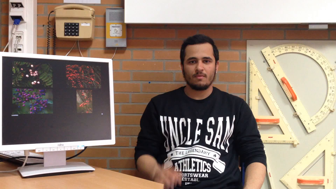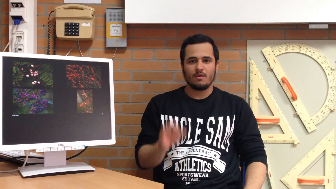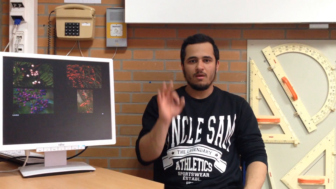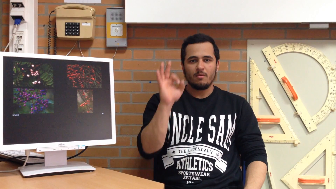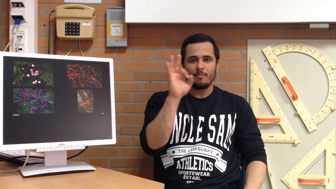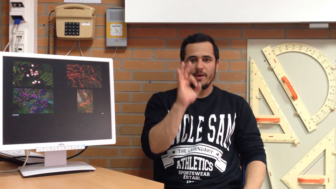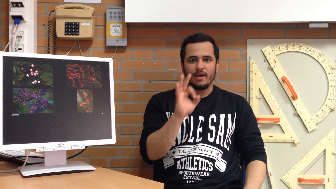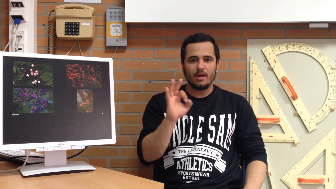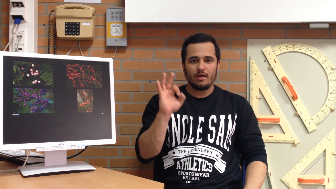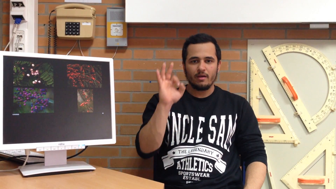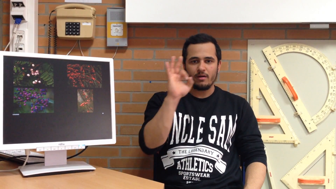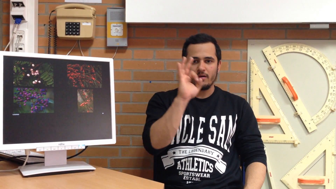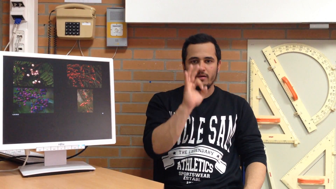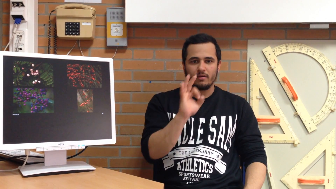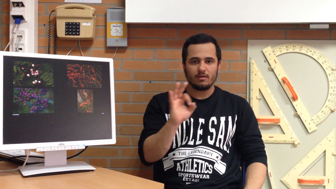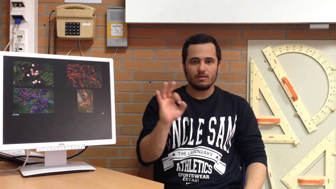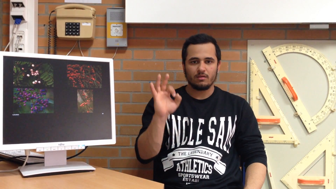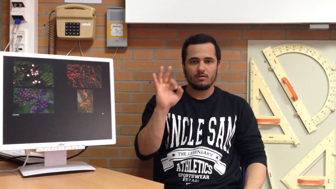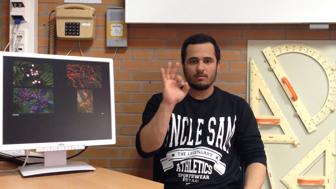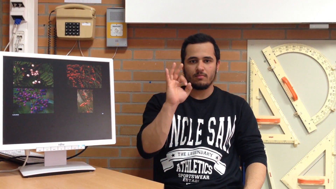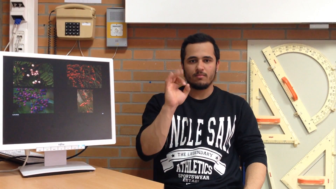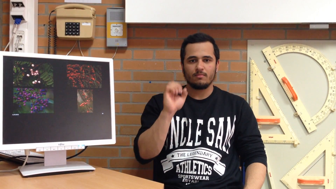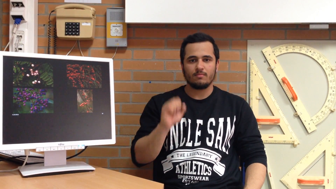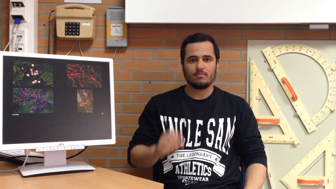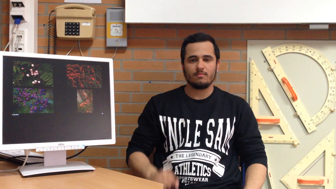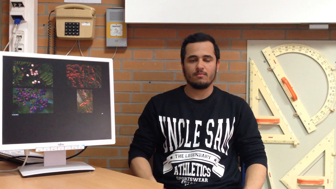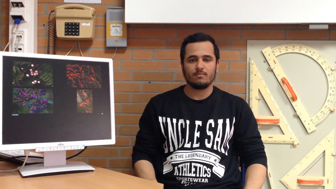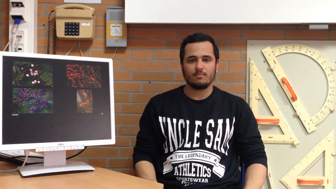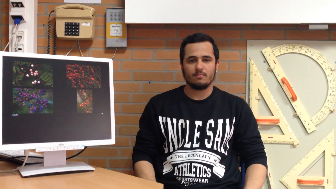berry